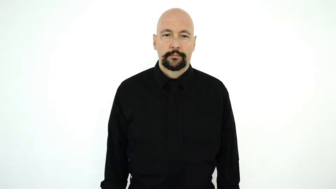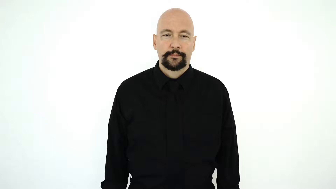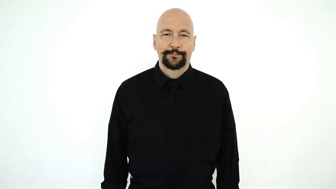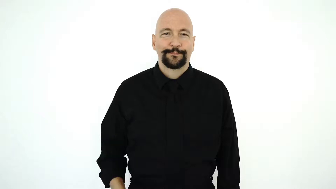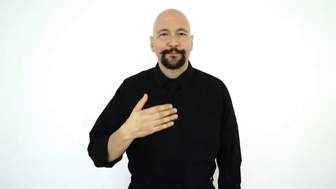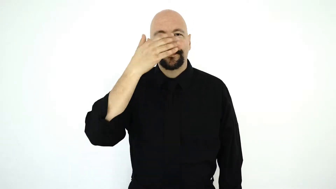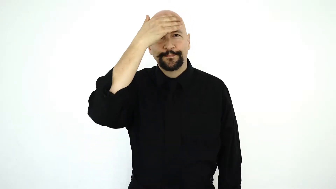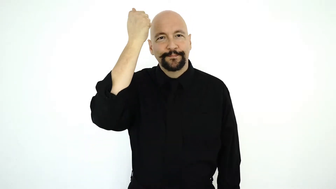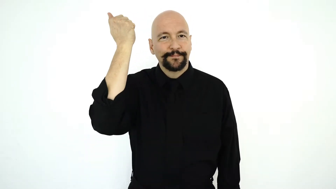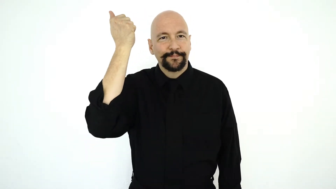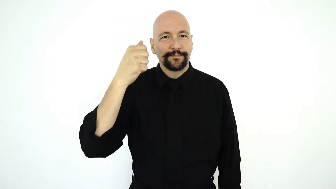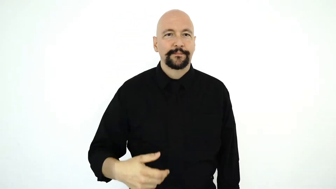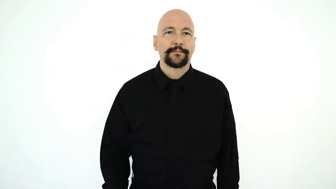FORGET-[version-1]